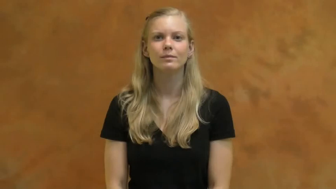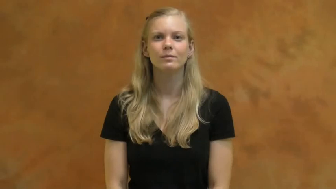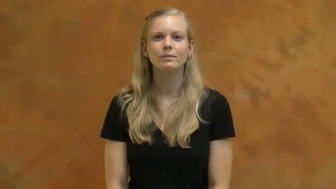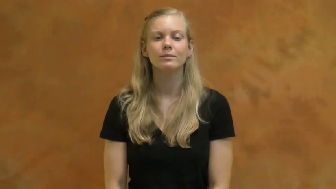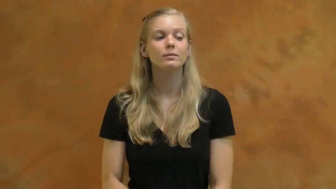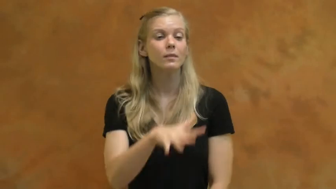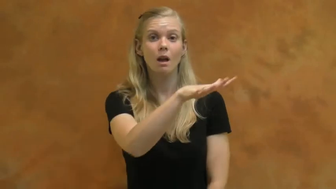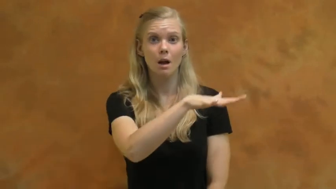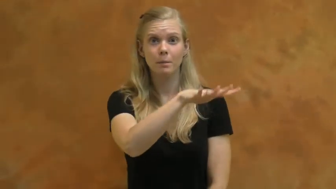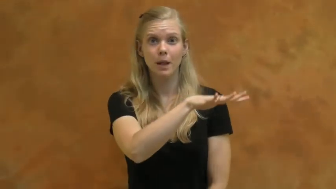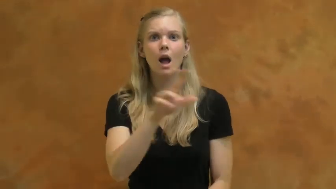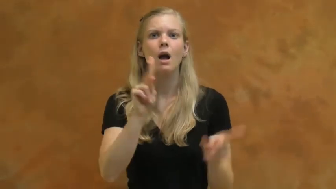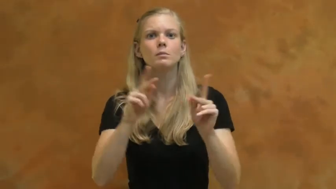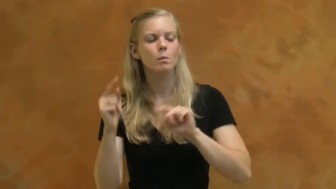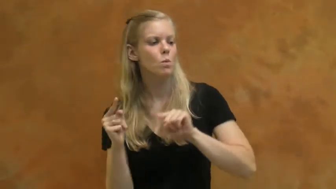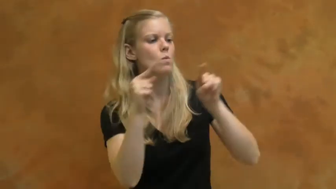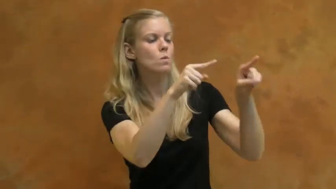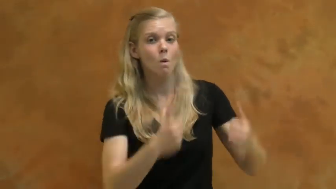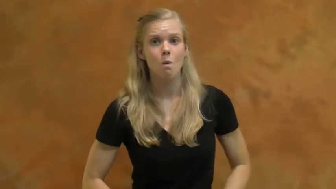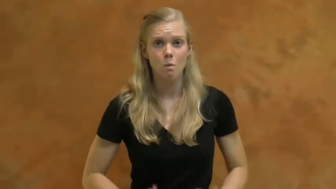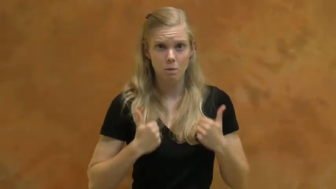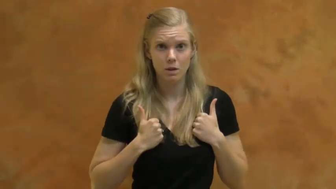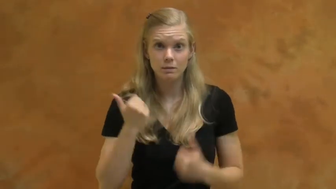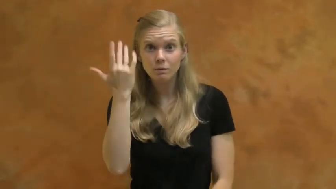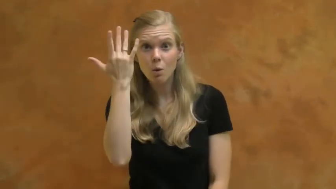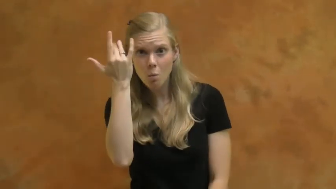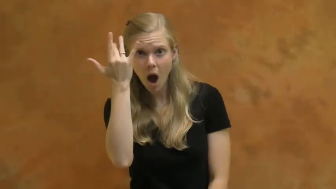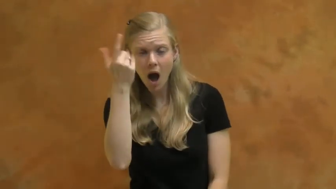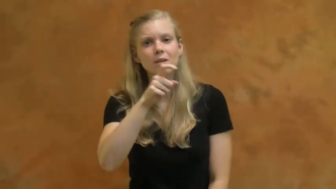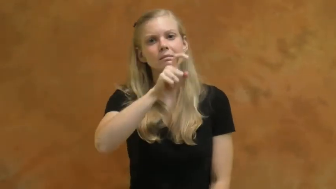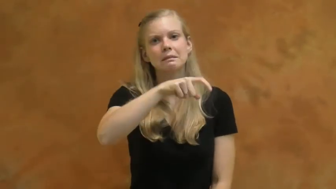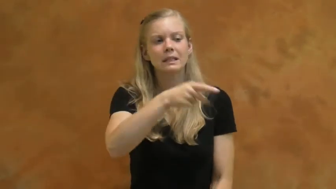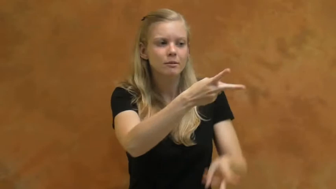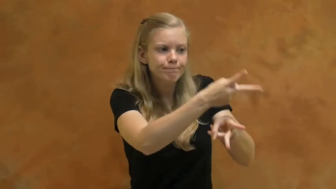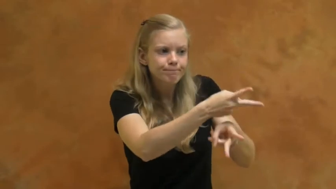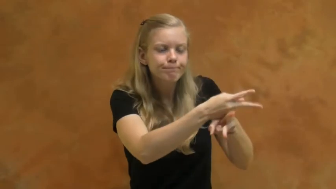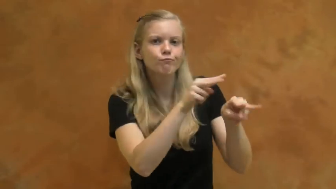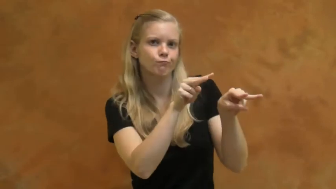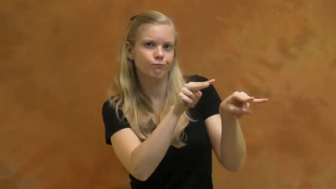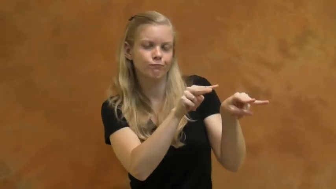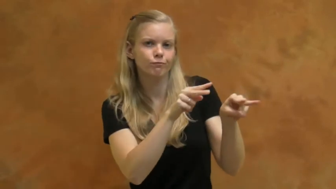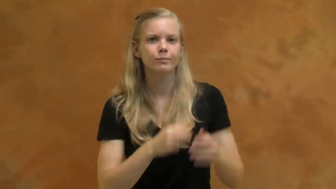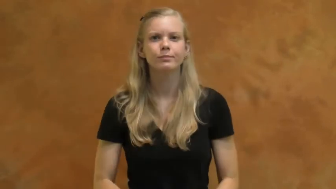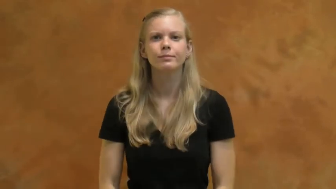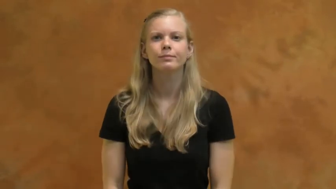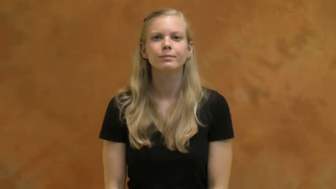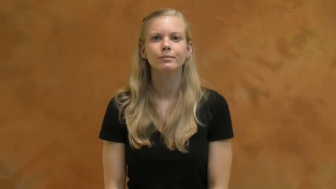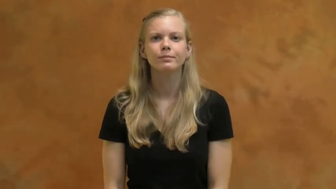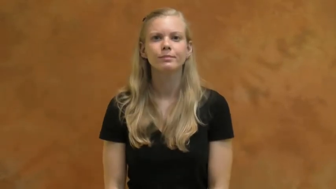institutional care